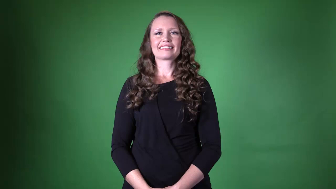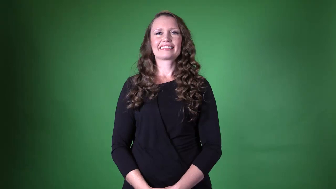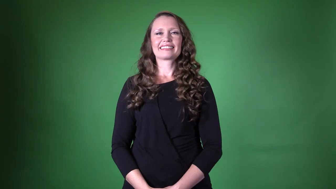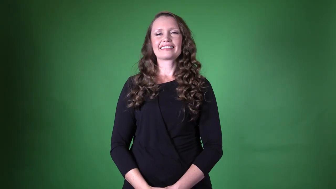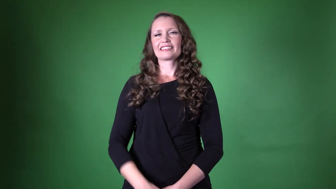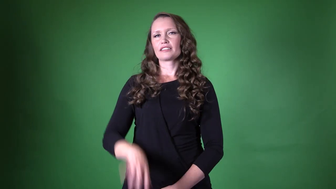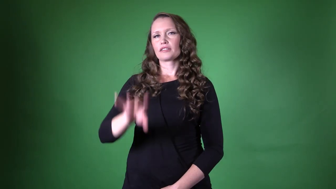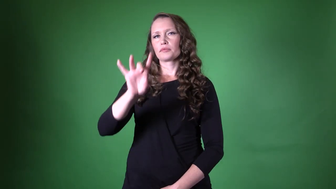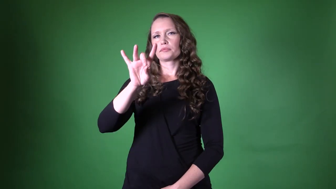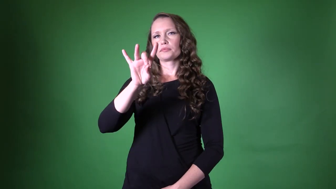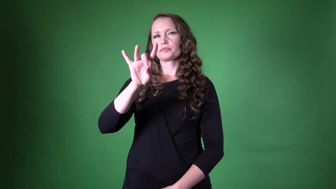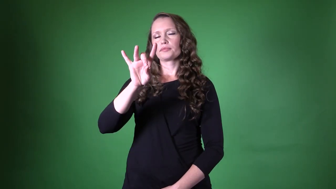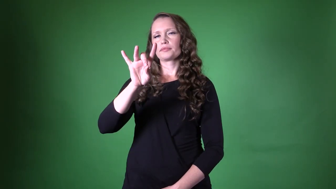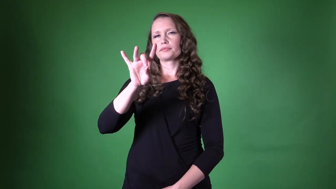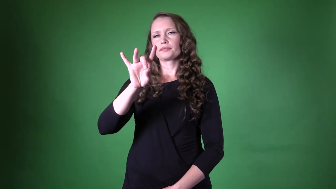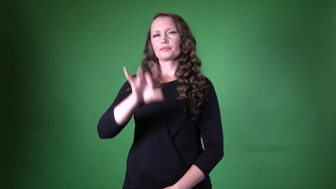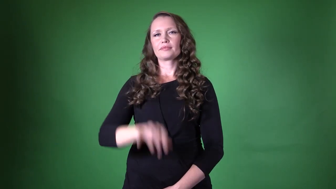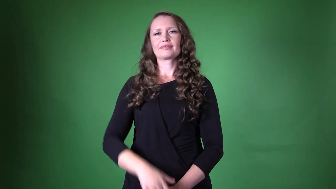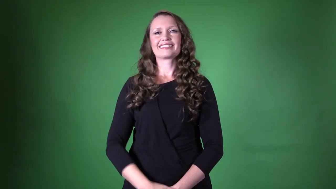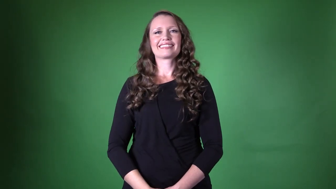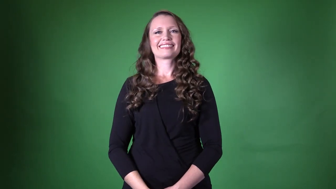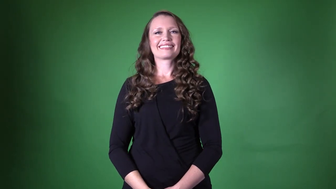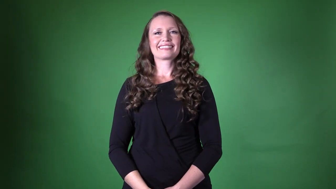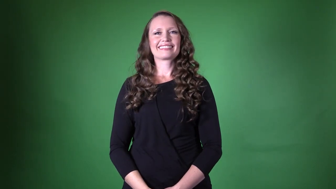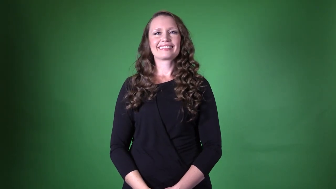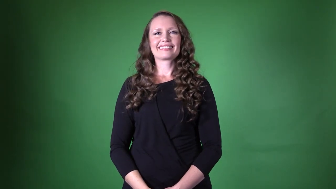8